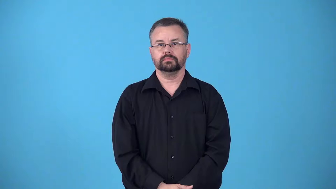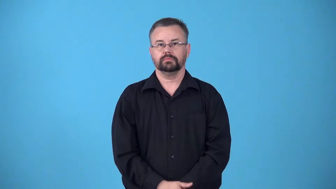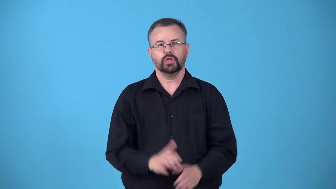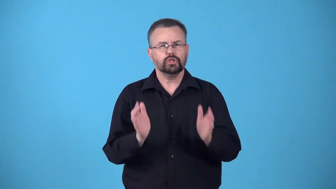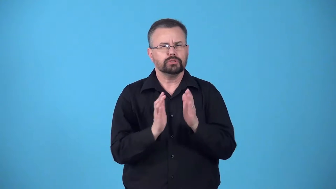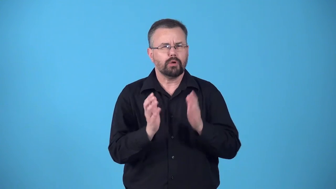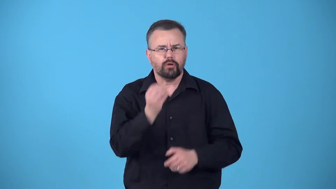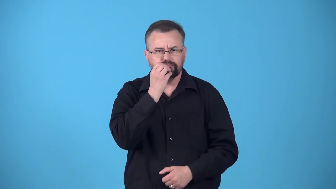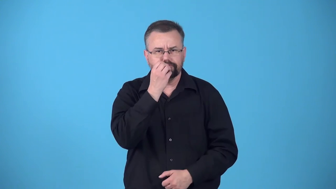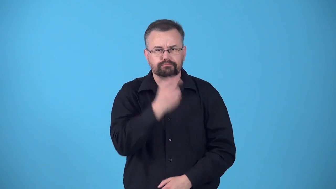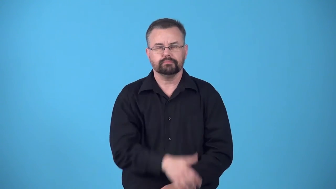bite-small meal